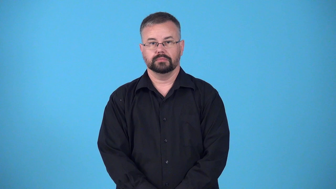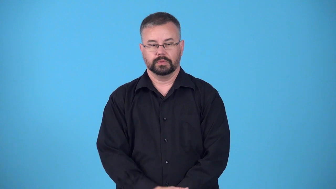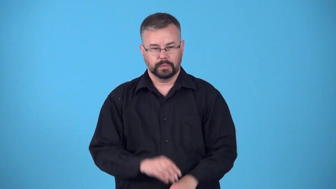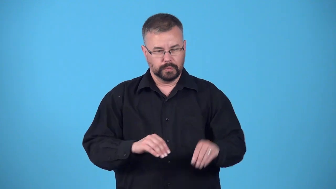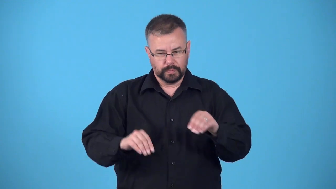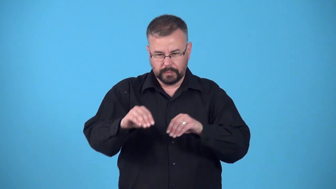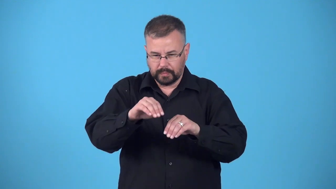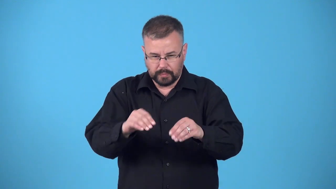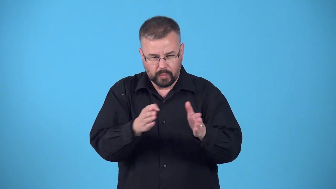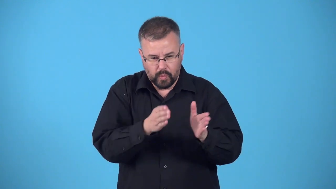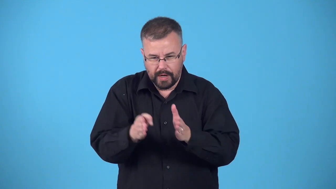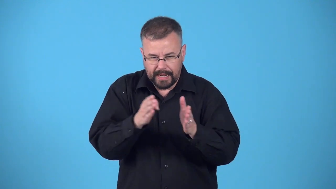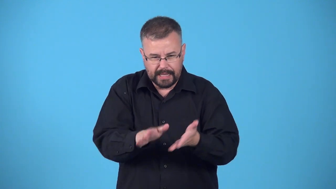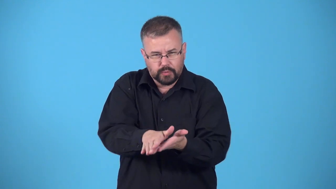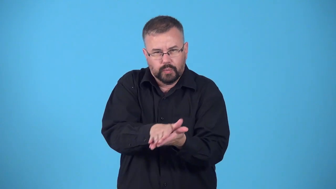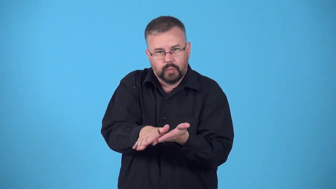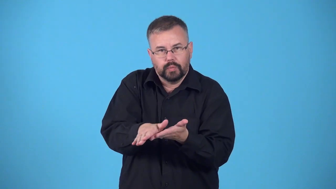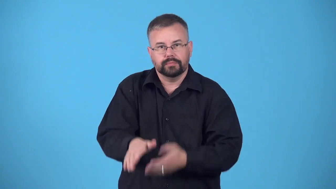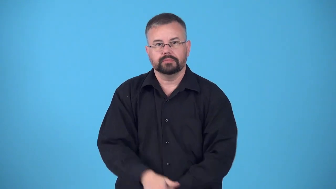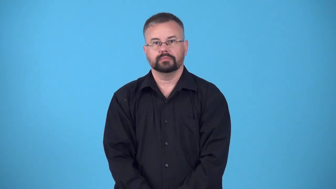spruce up, tidy up, spiff up, straighten up